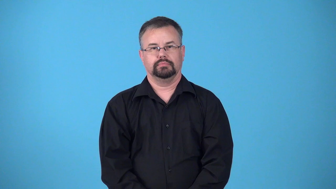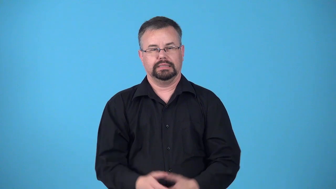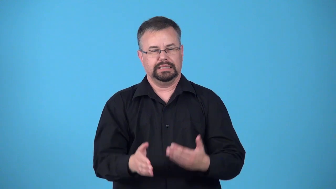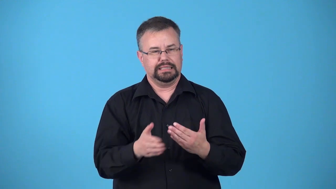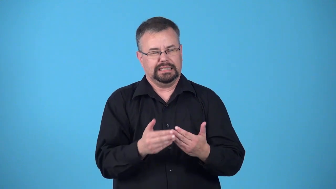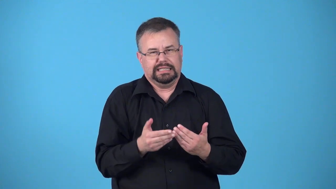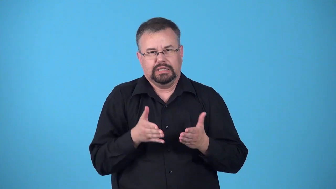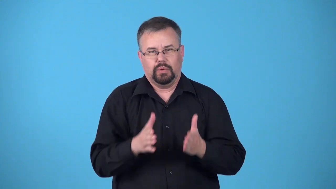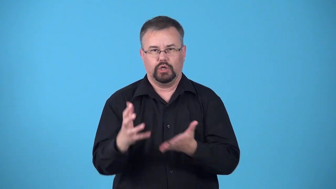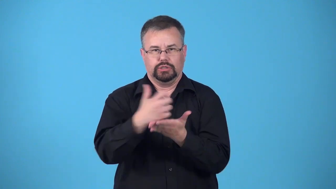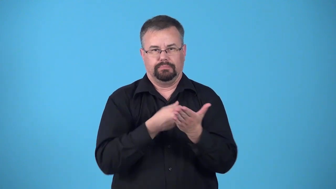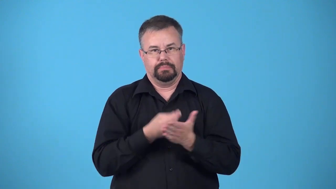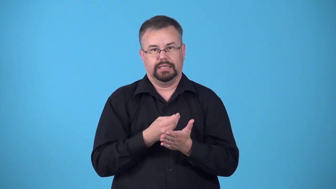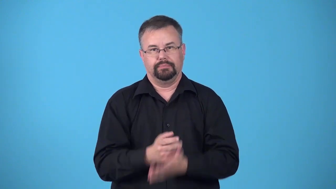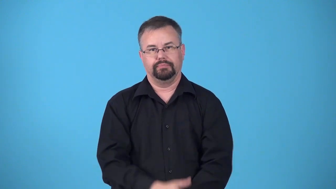money for jam,money for old rope,money for nothing